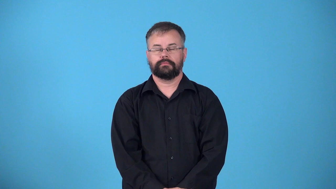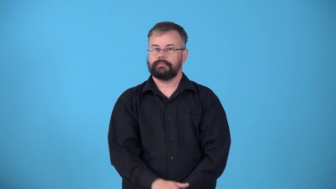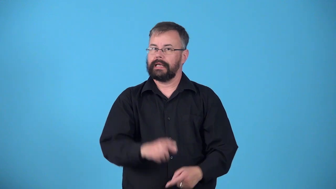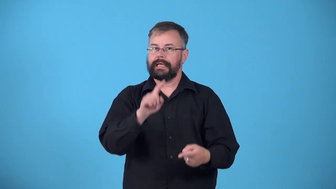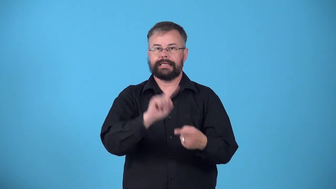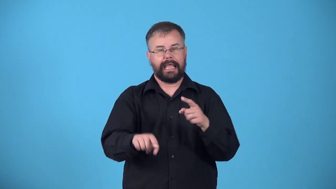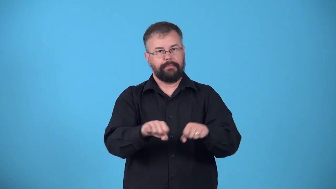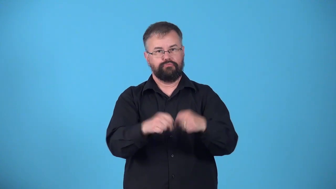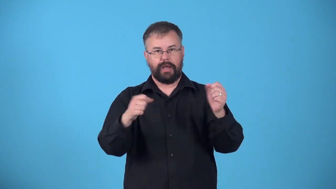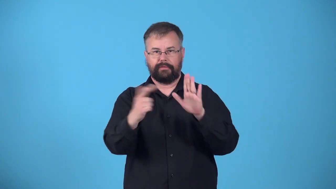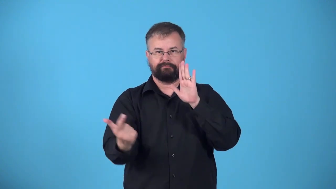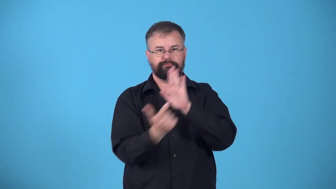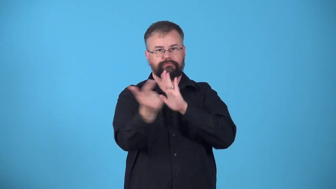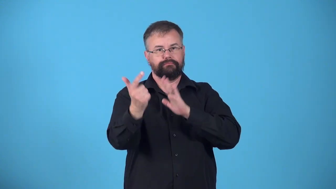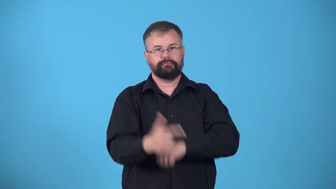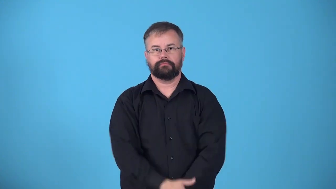infrangible